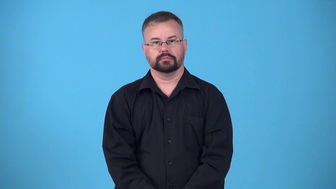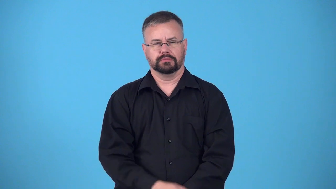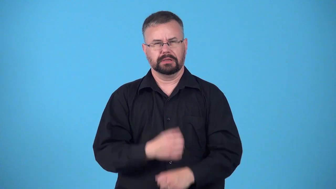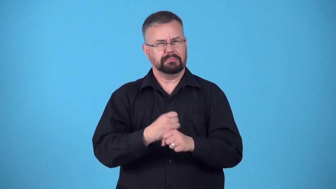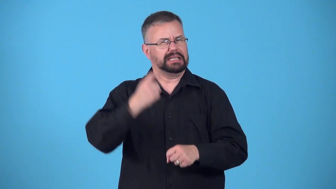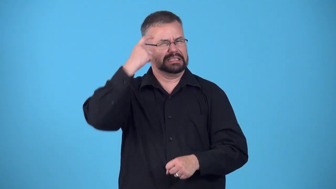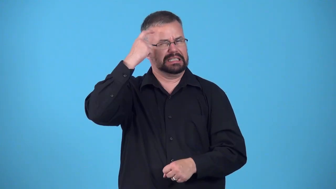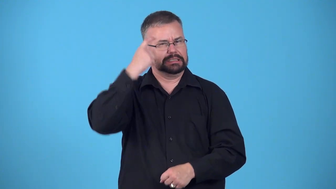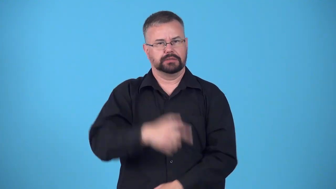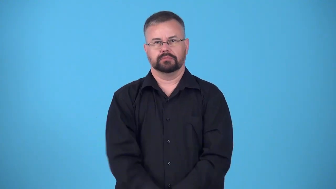stack up